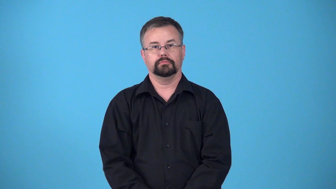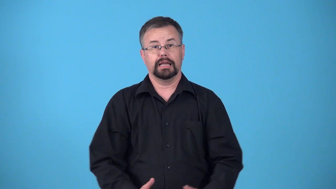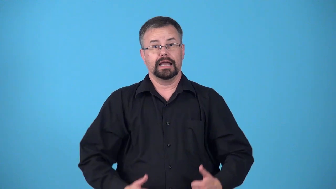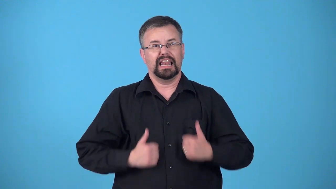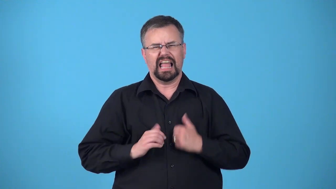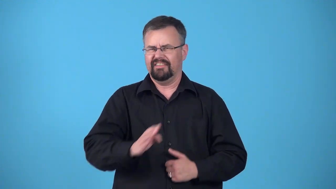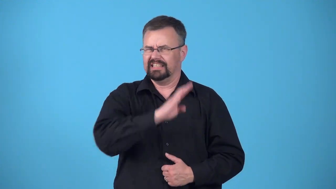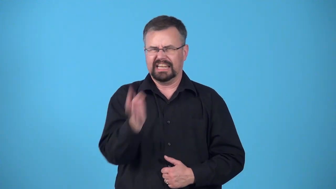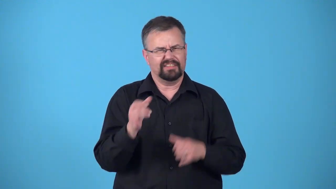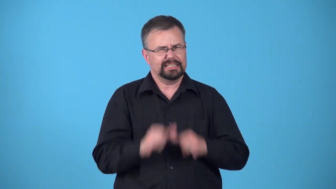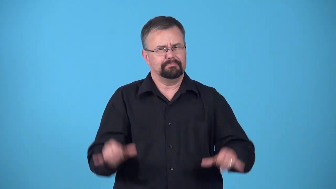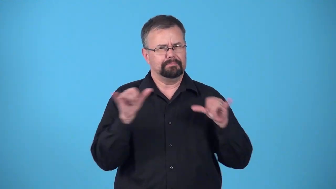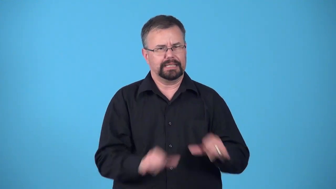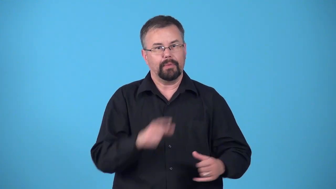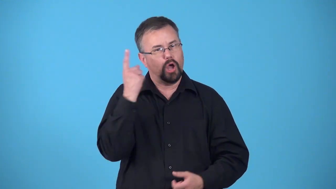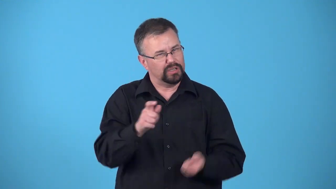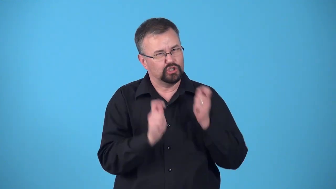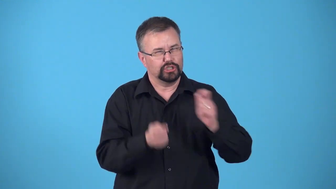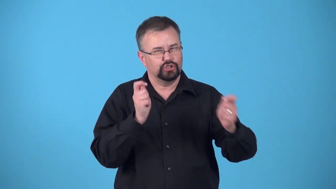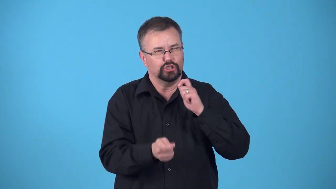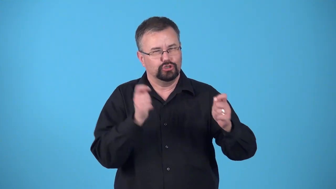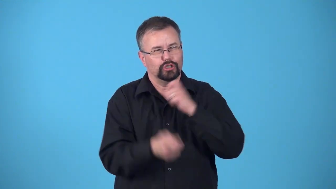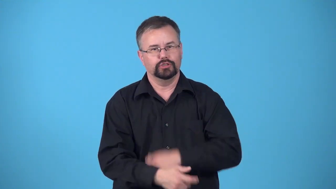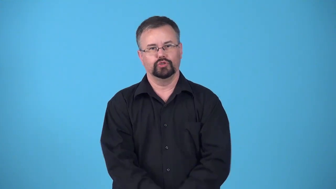there's never a road without a turning